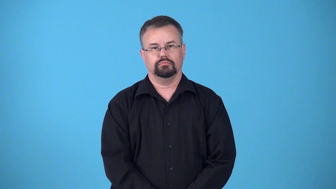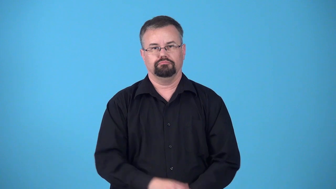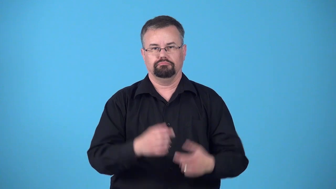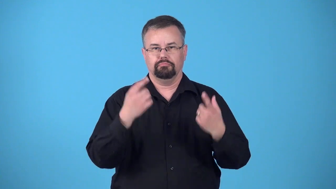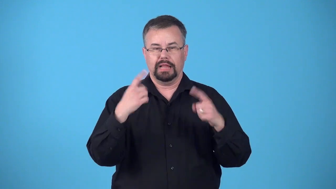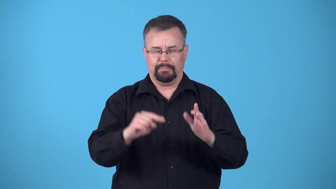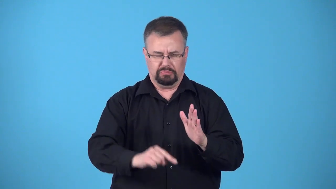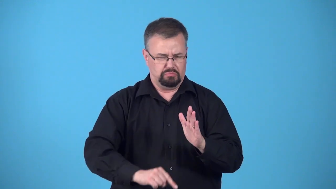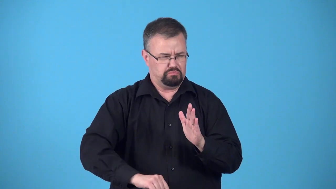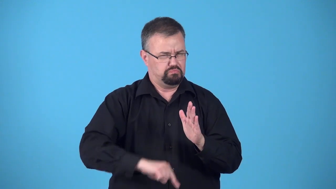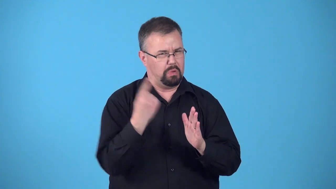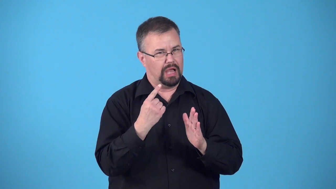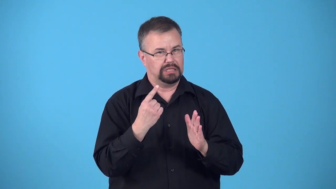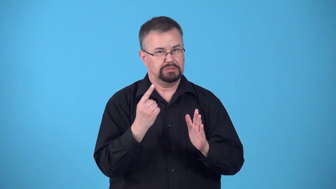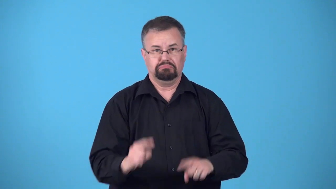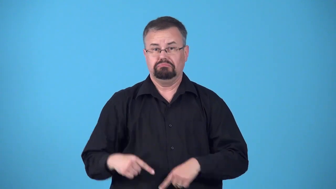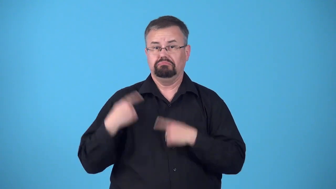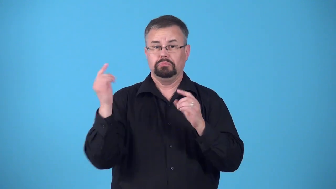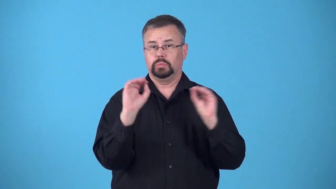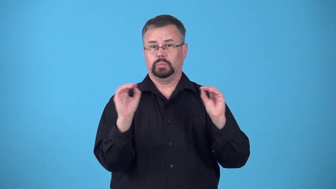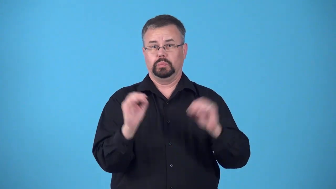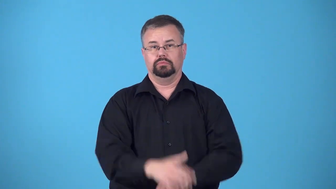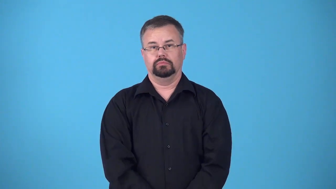one off